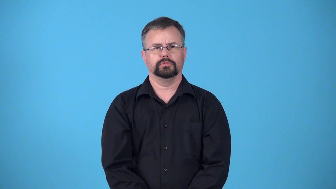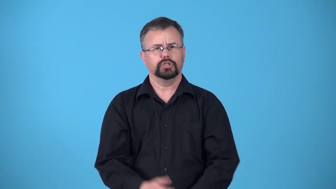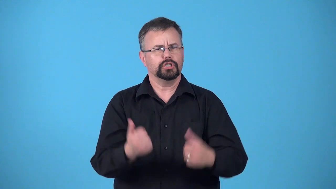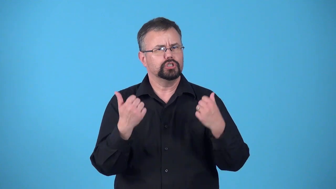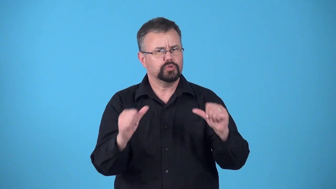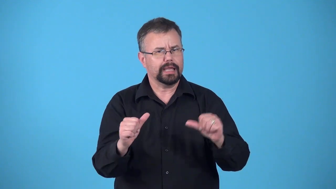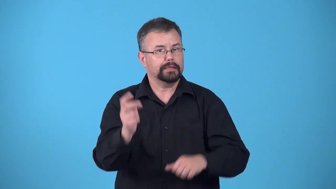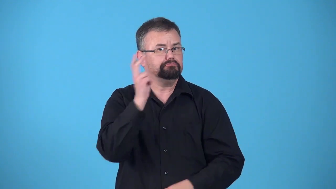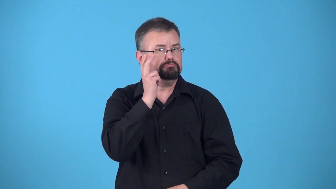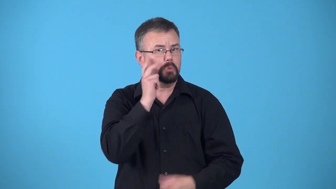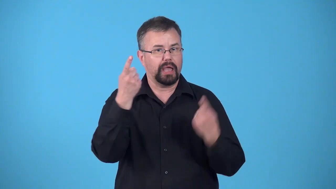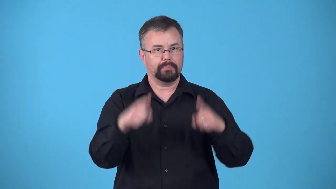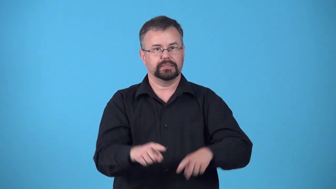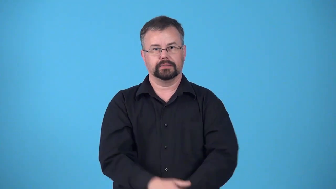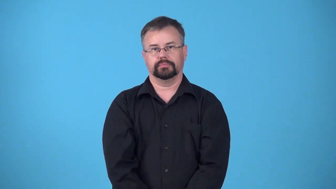take a chance, take a risk